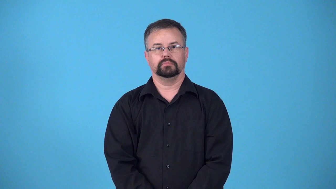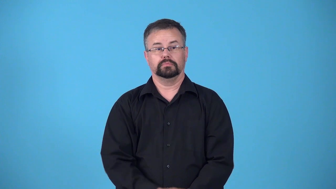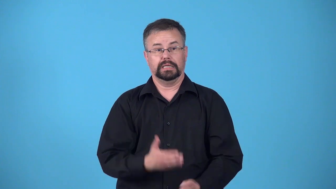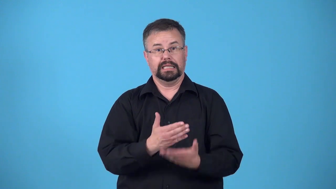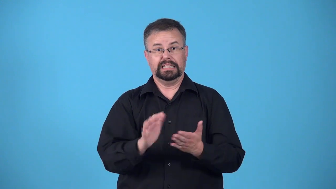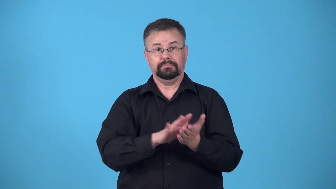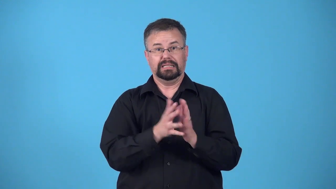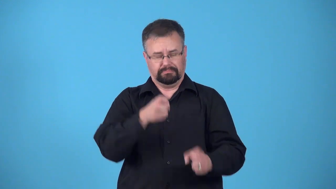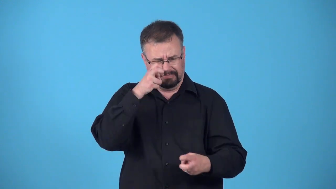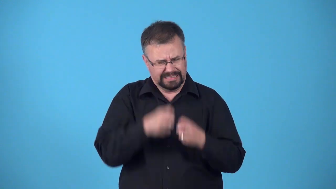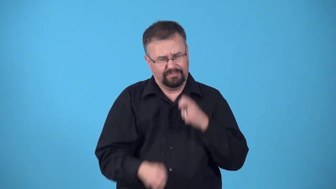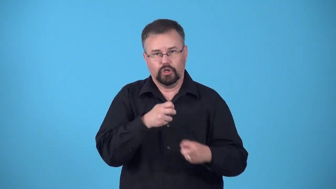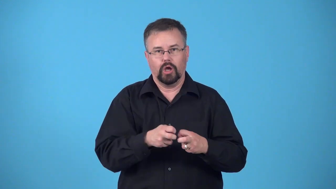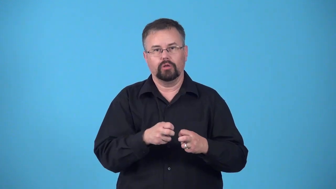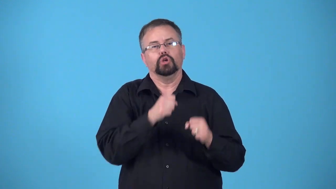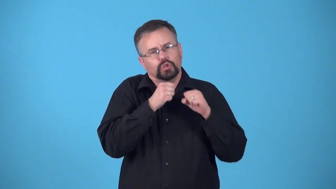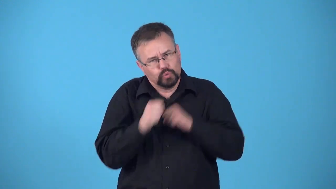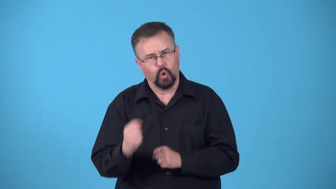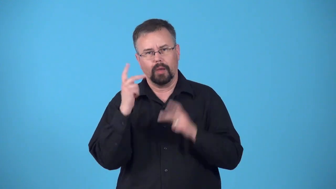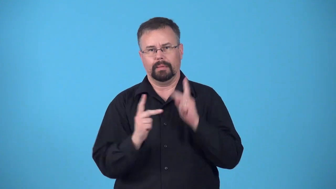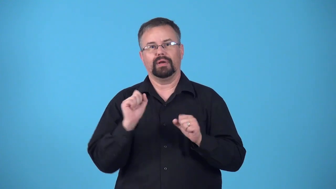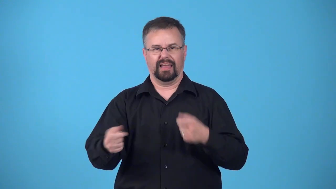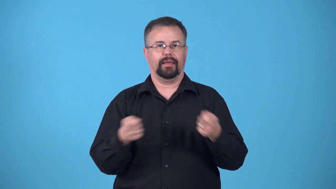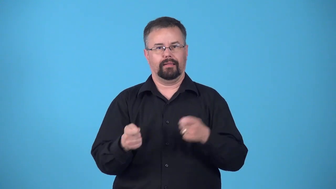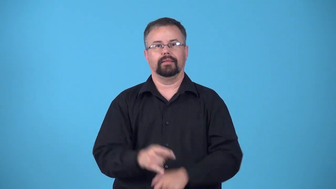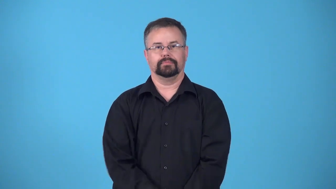when the going gets tough, the tough get going